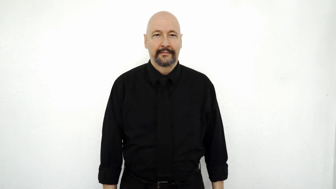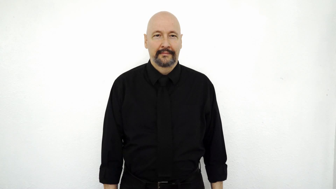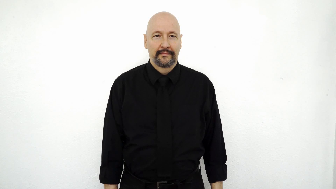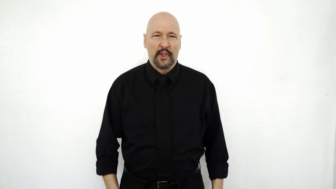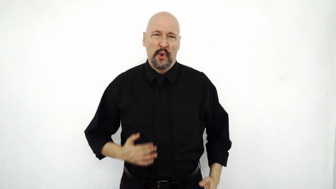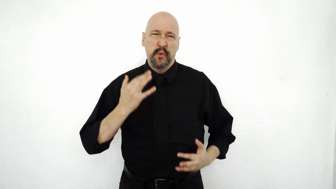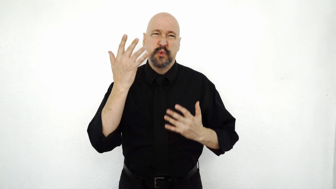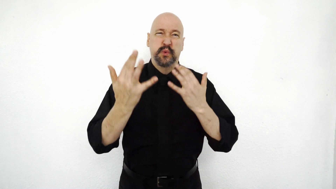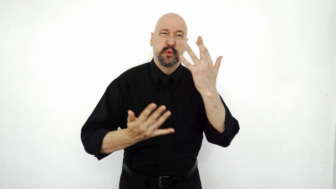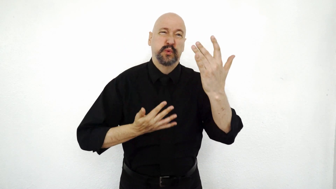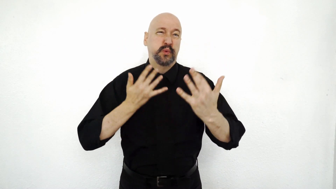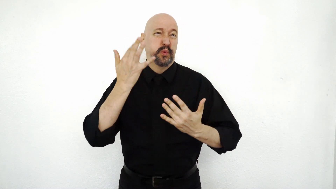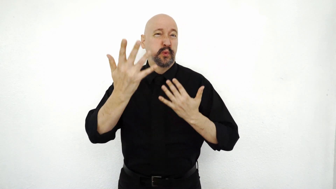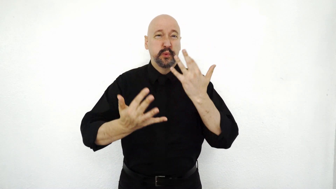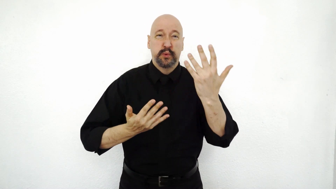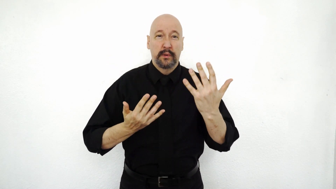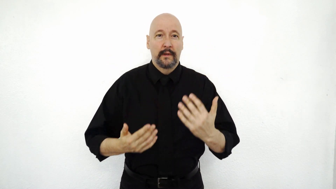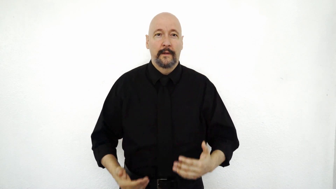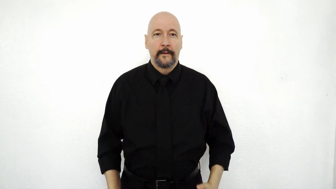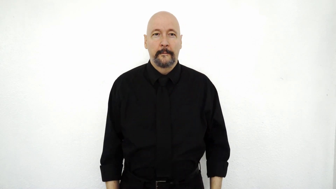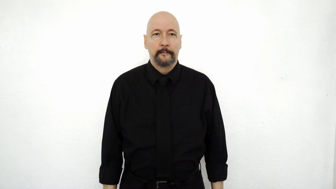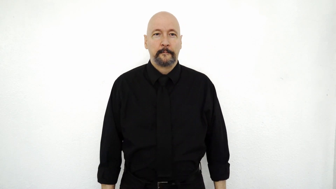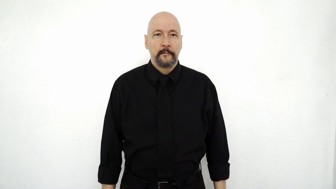FIRE-[roaring_fire] / blazing / blaze / bonfire / inferno